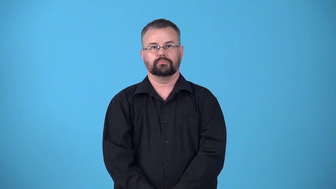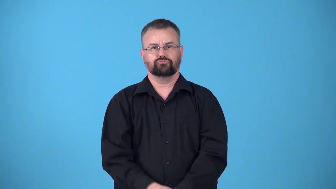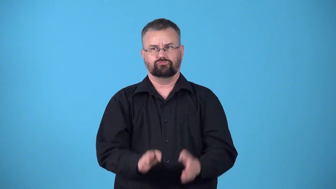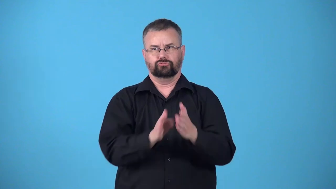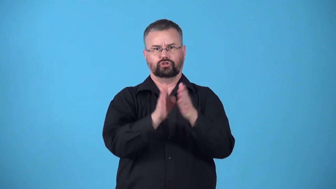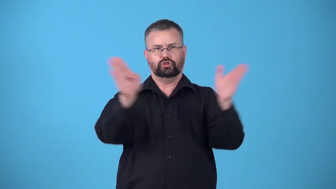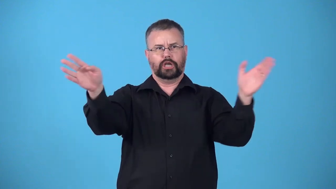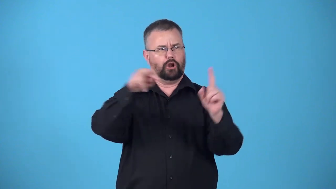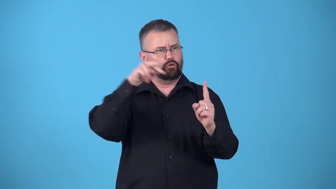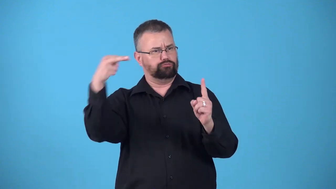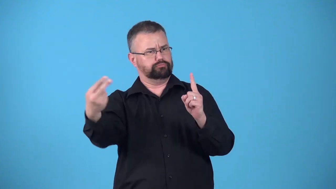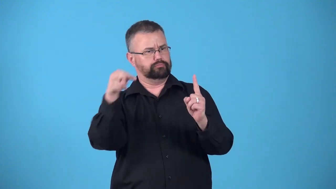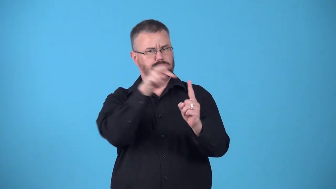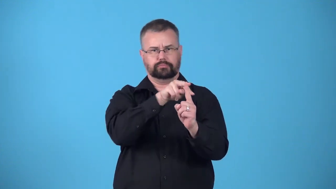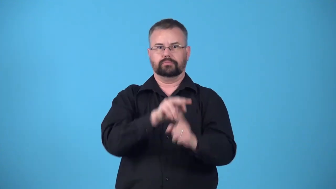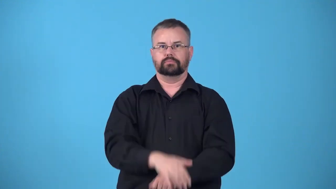big picture